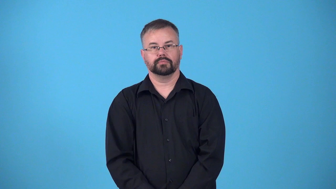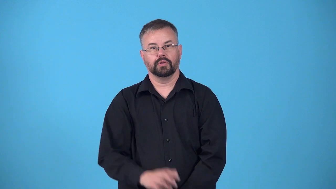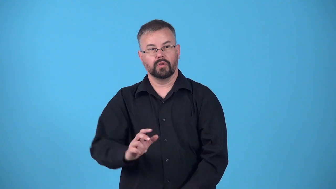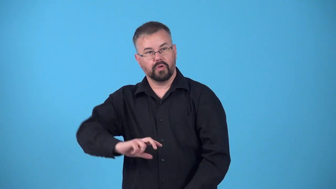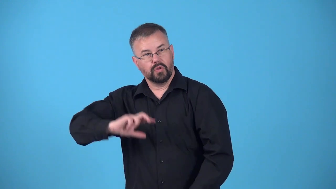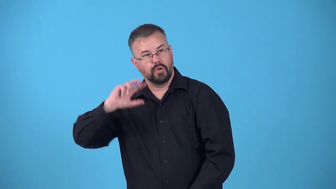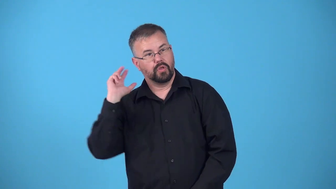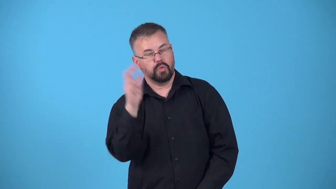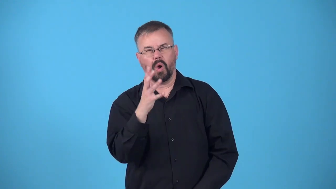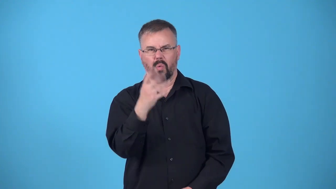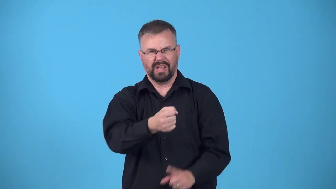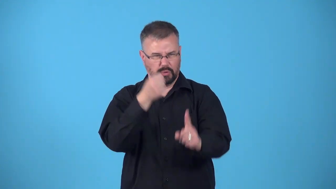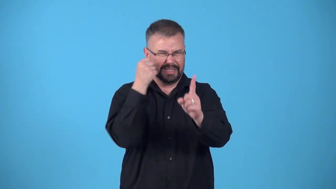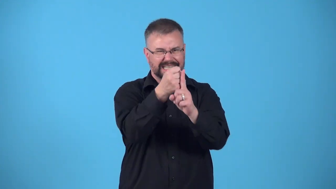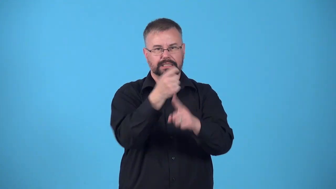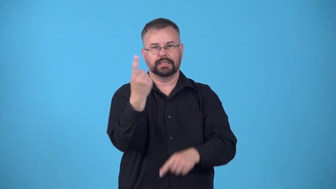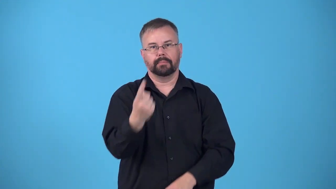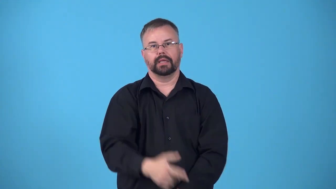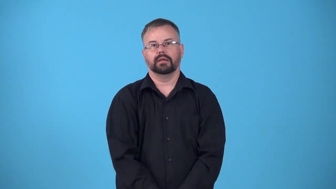throw at